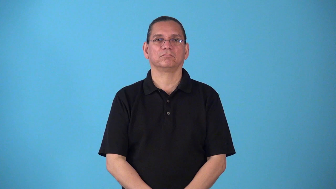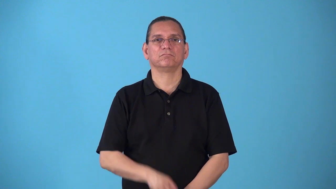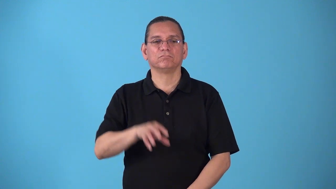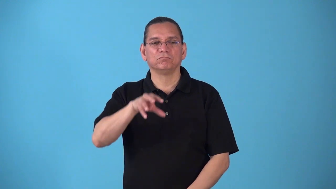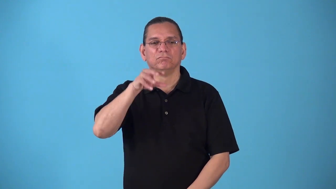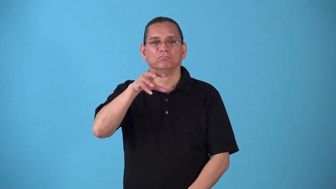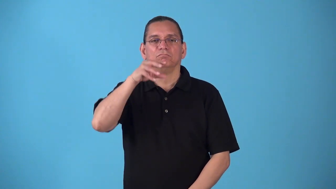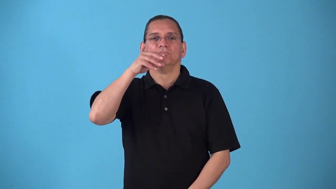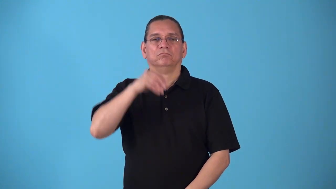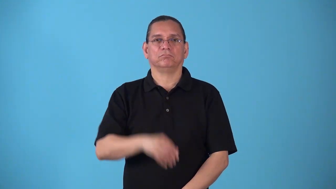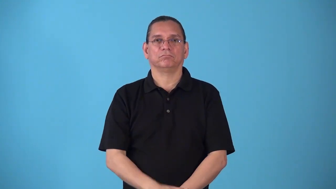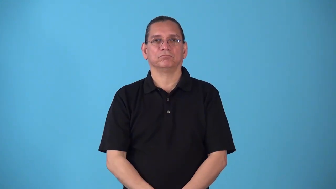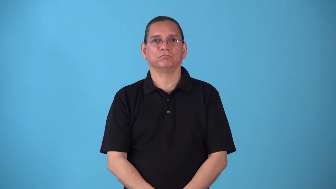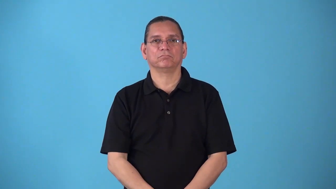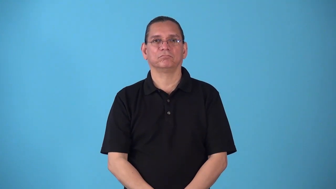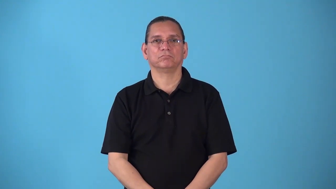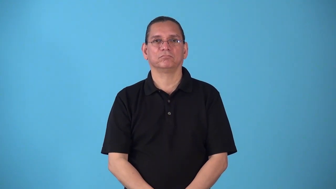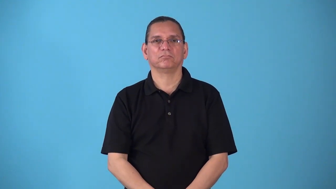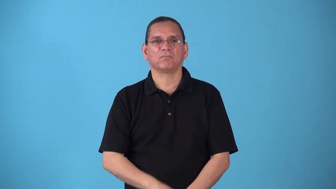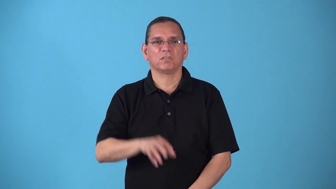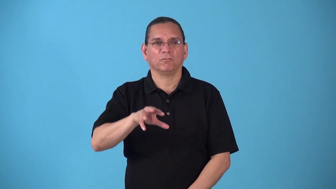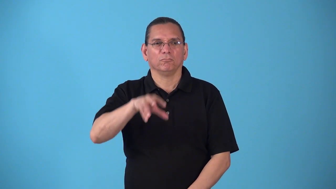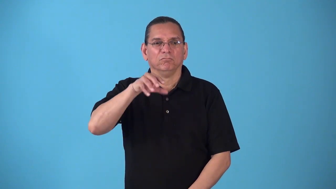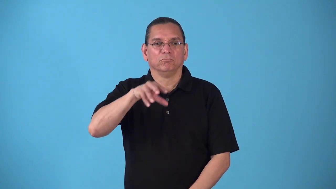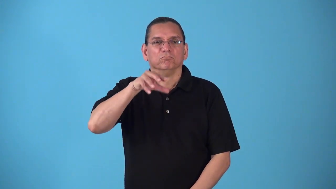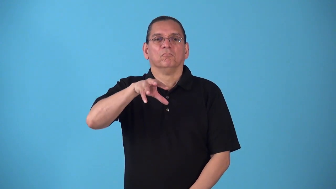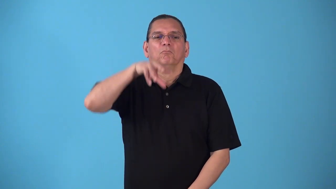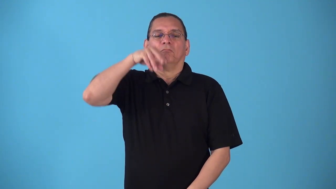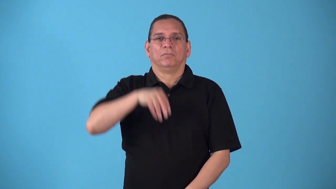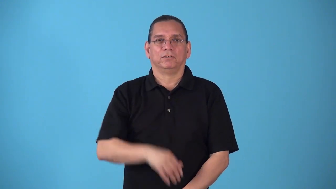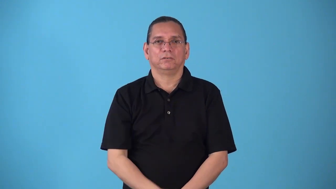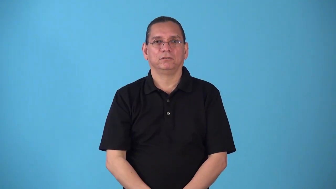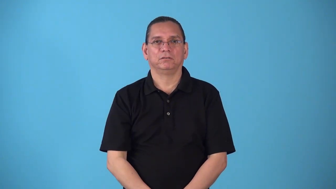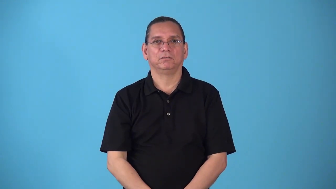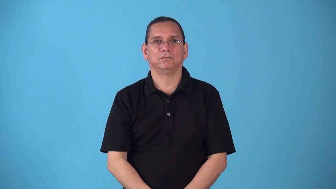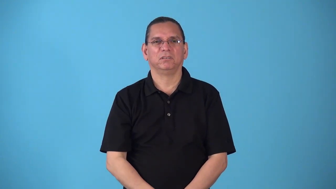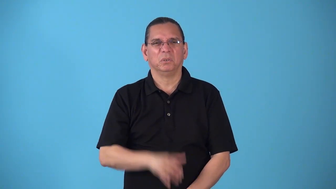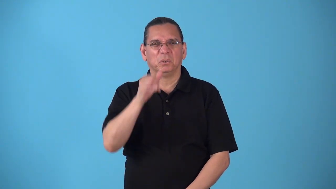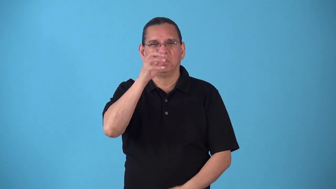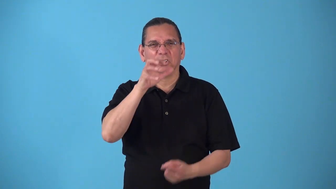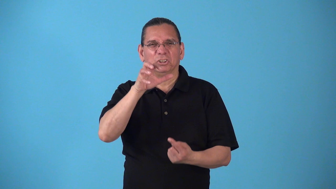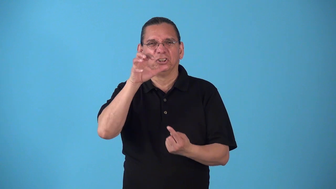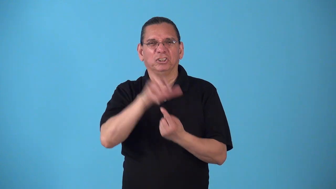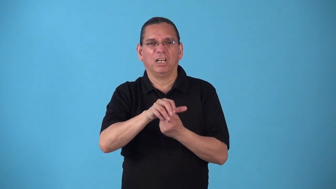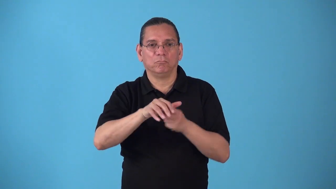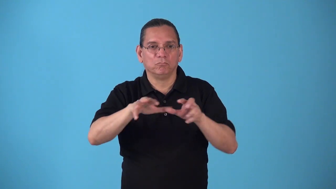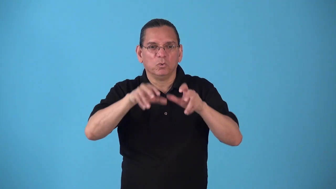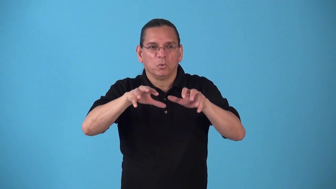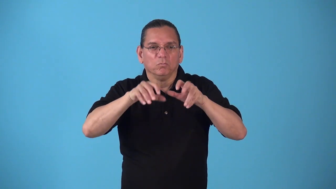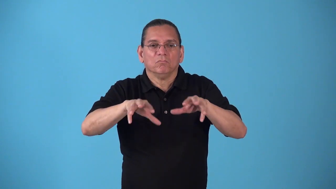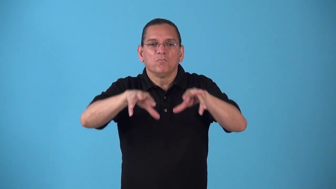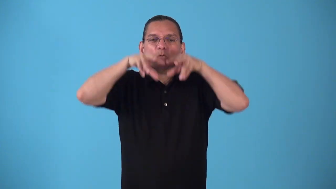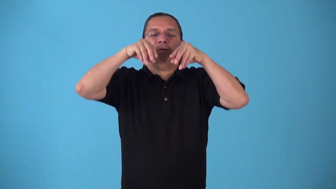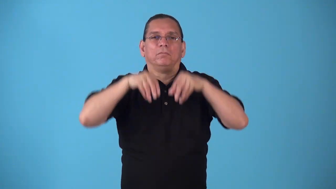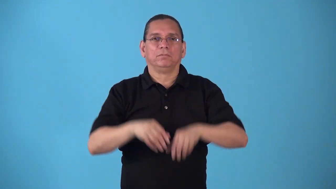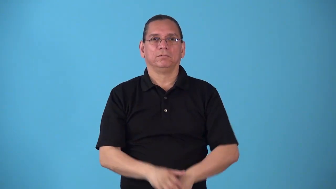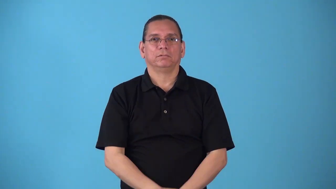snuffly,snuffier,snuffliest